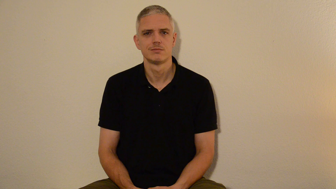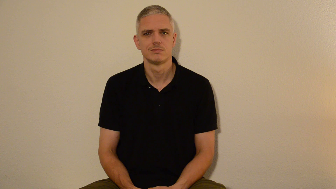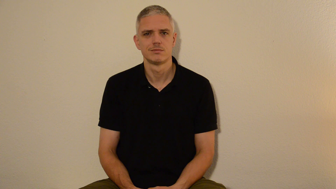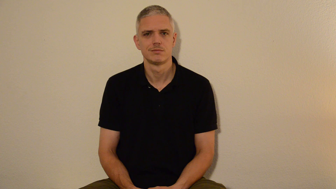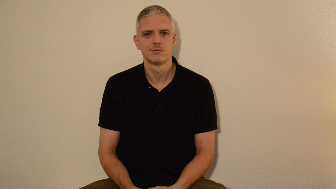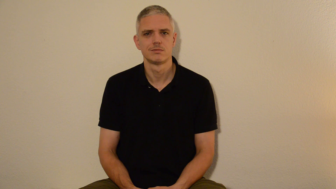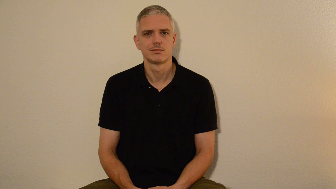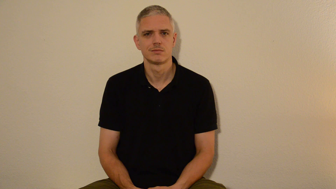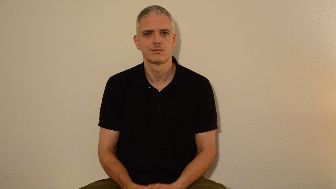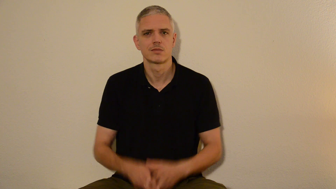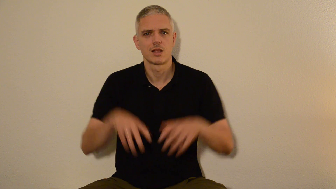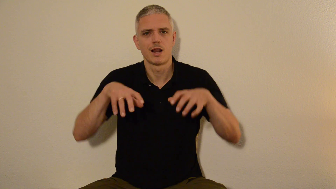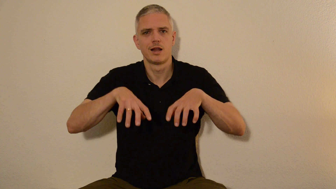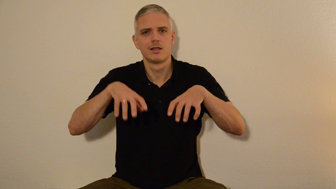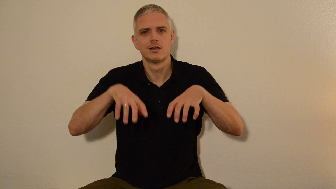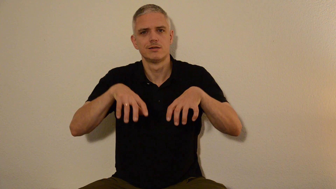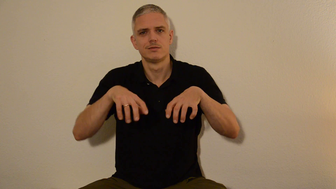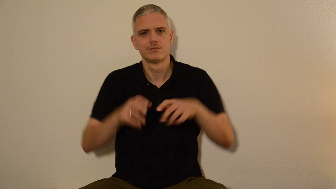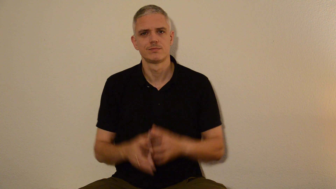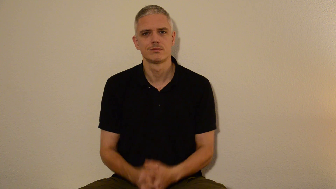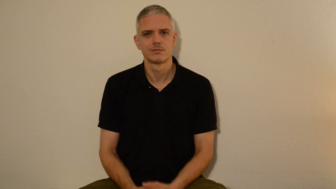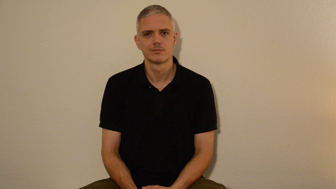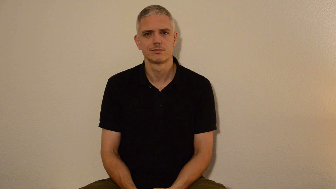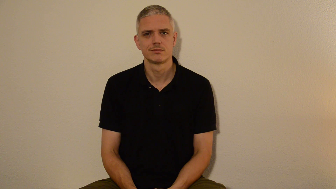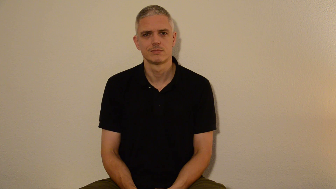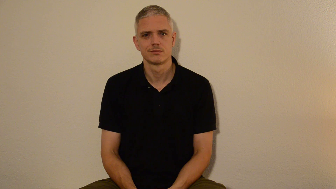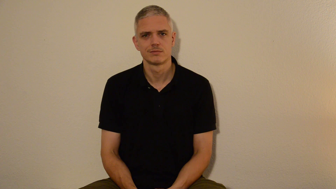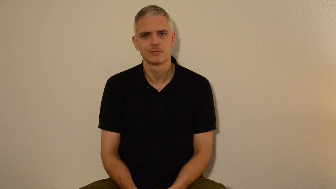apartment